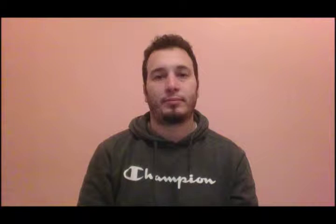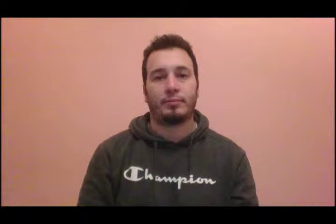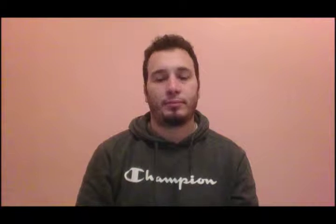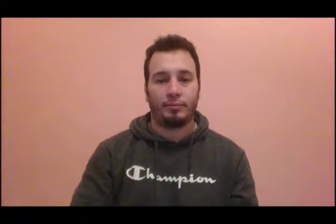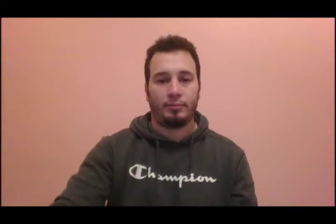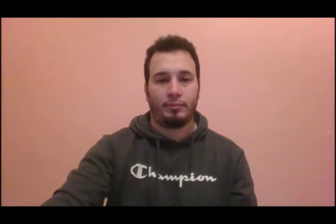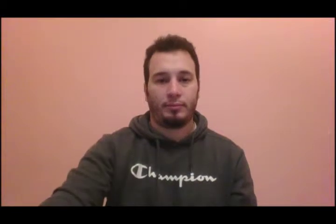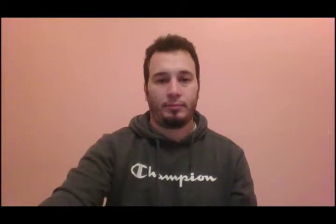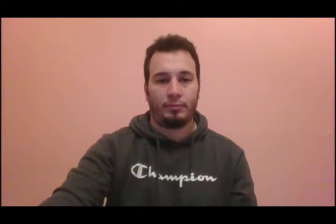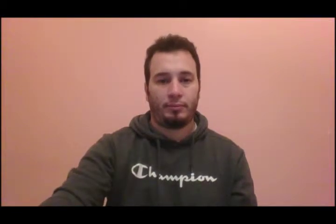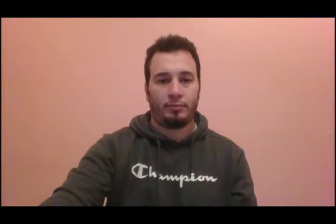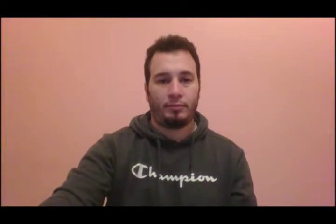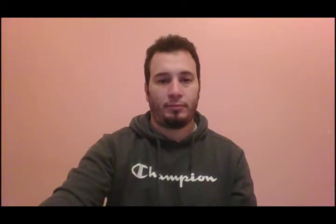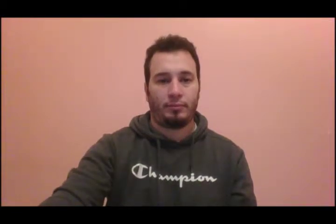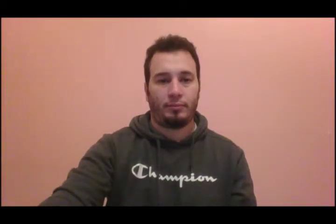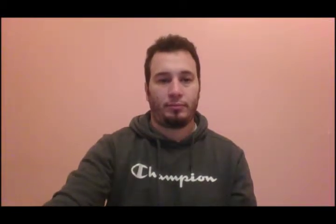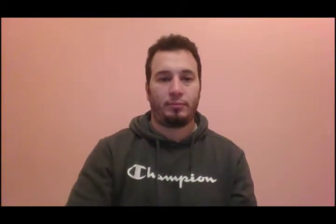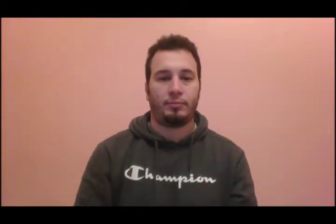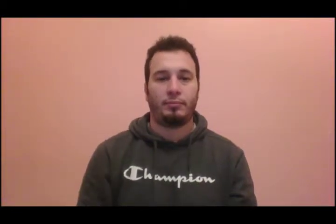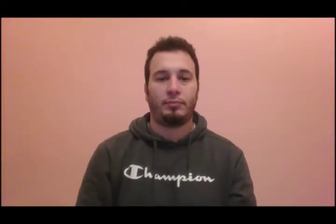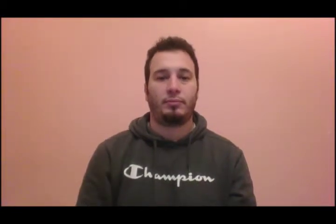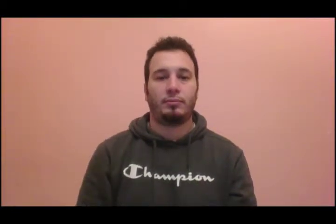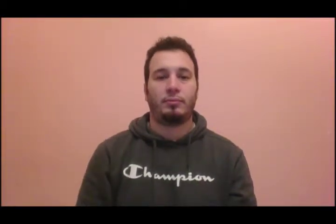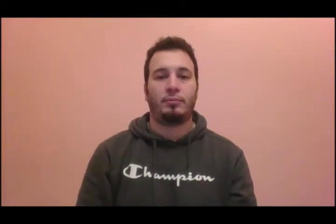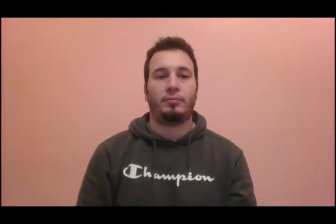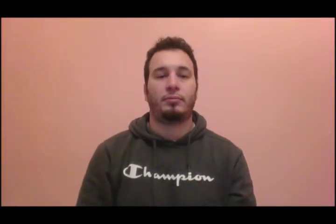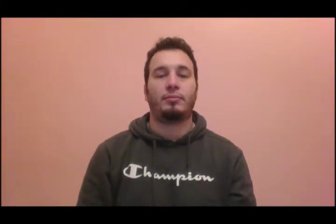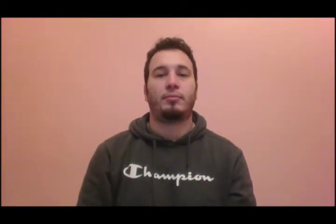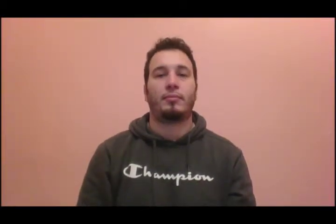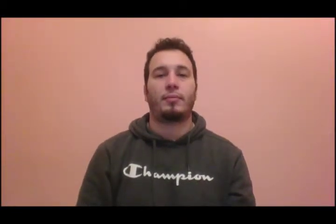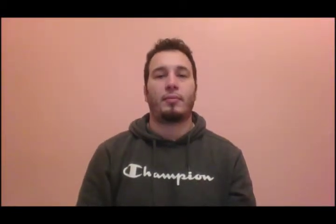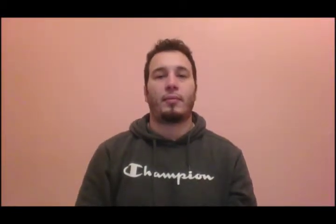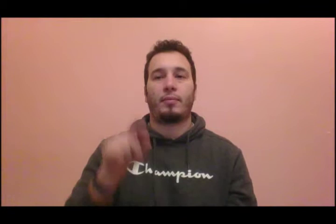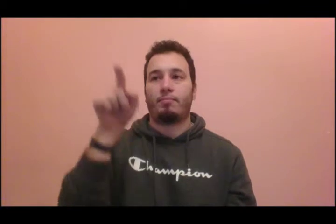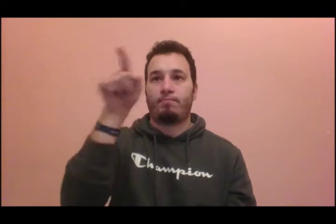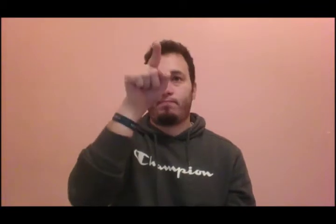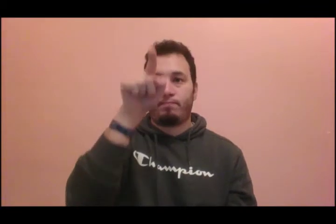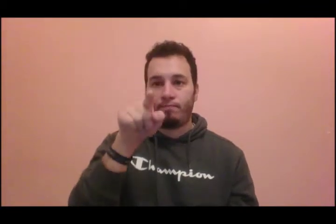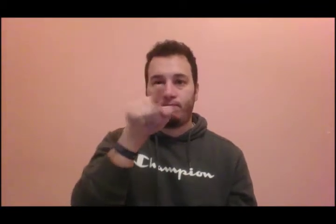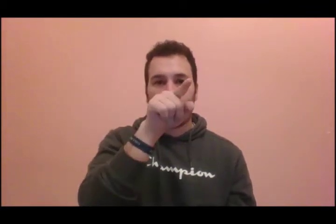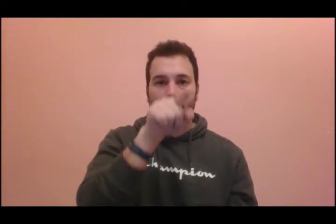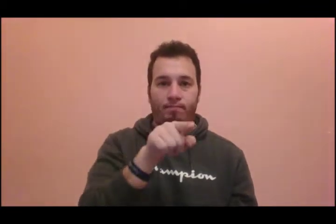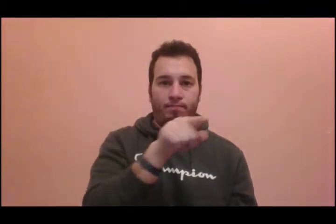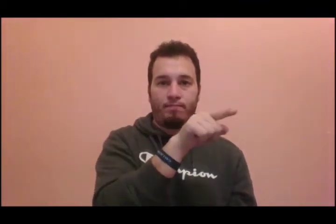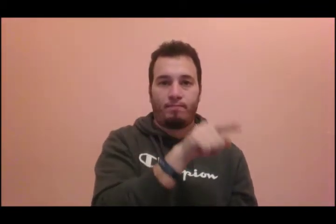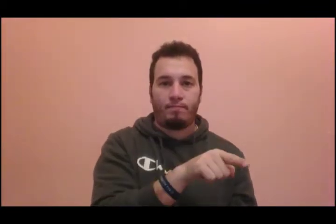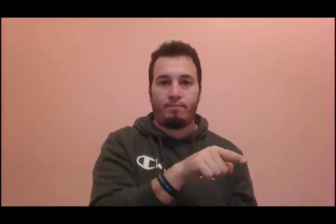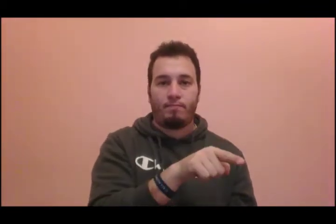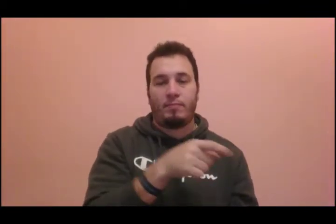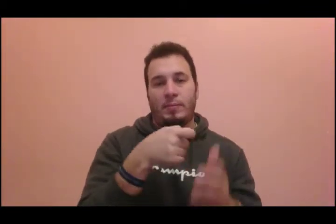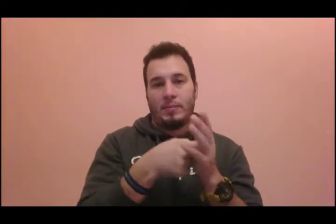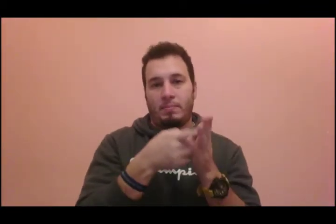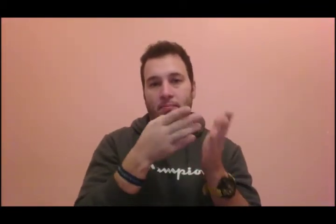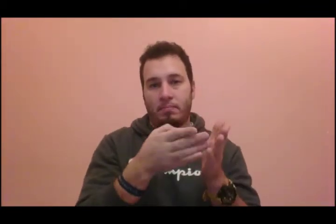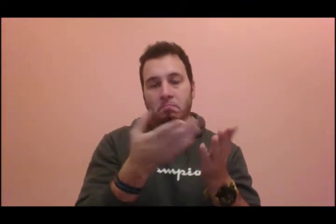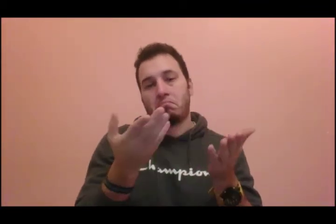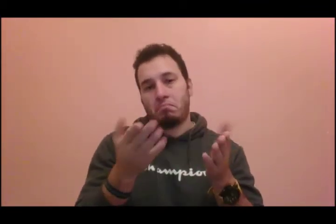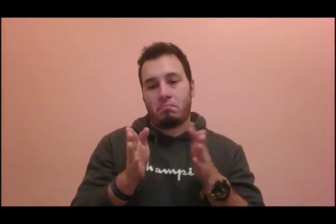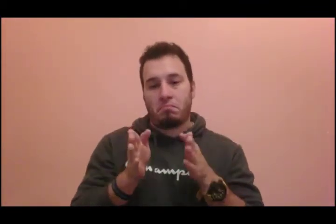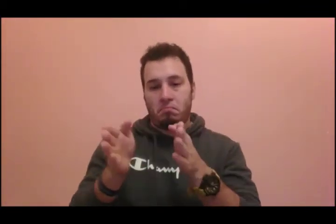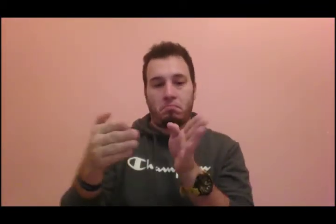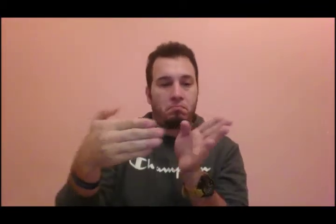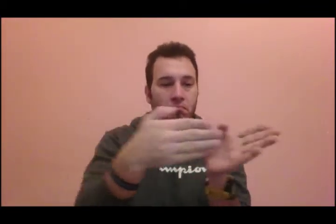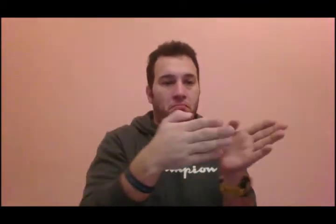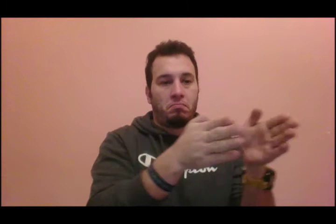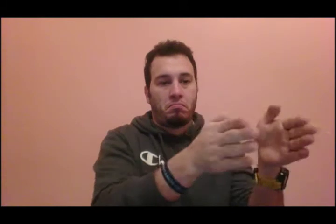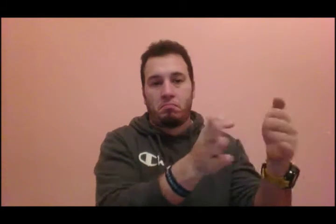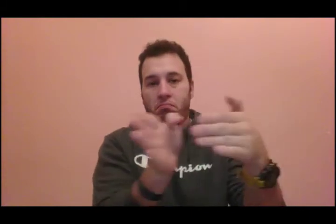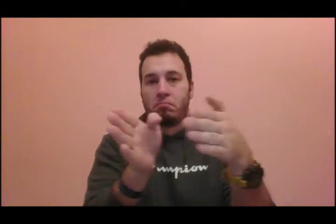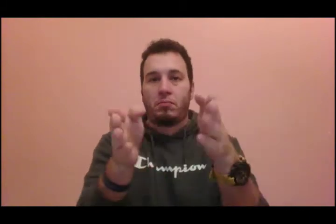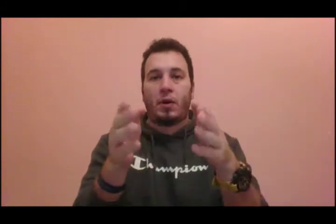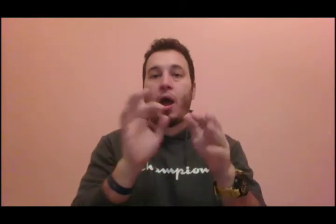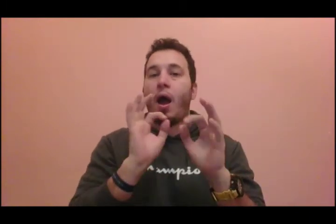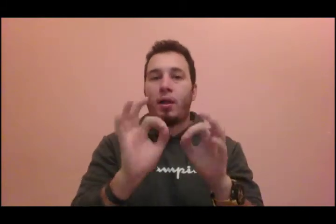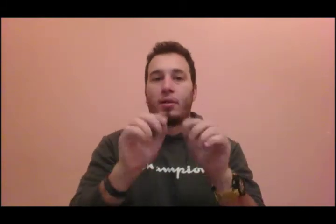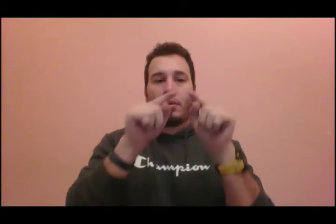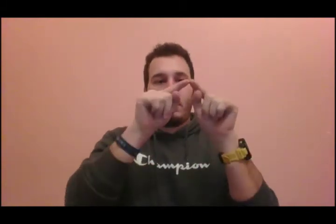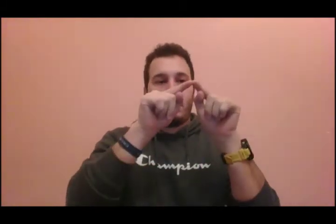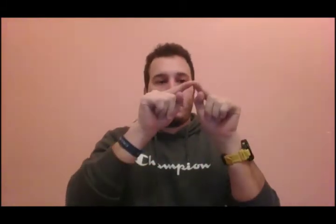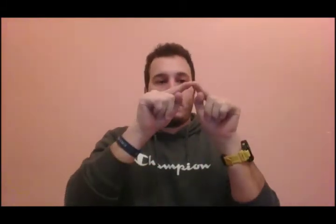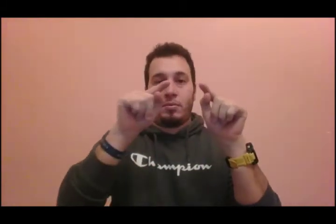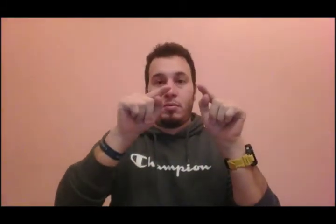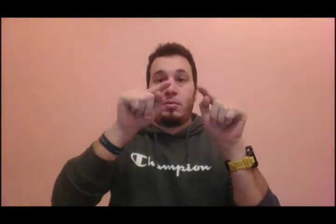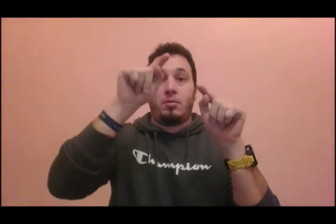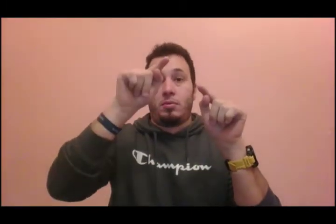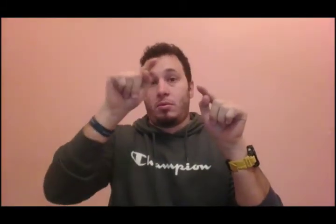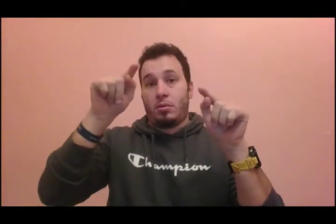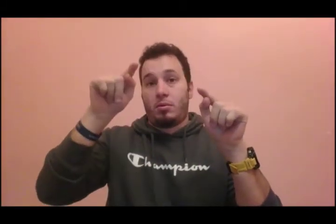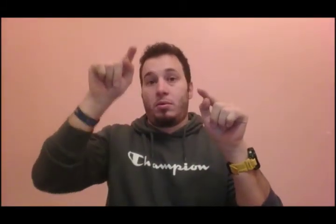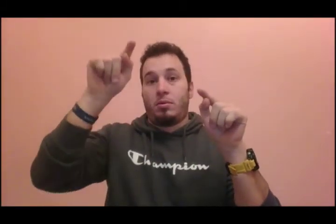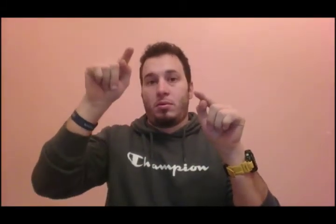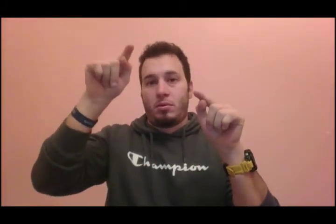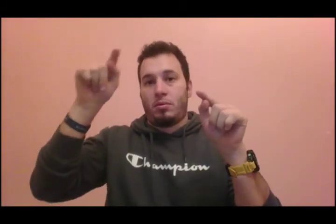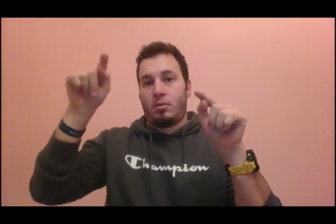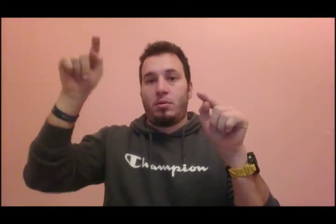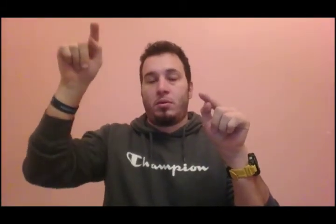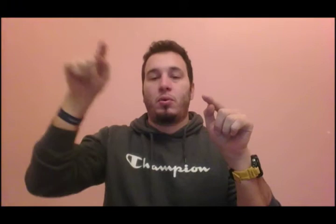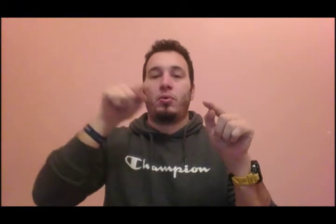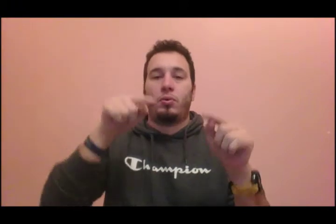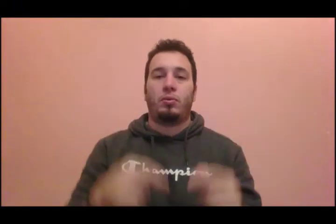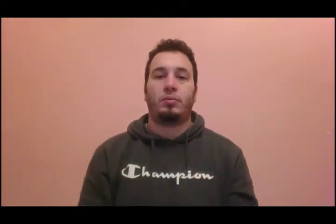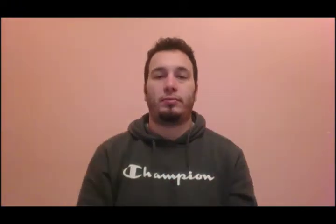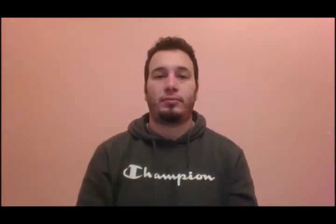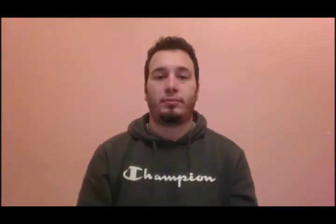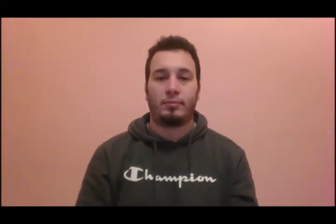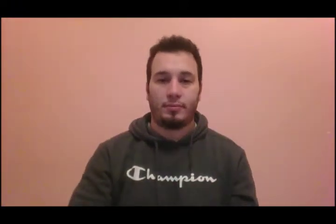zigzag